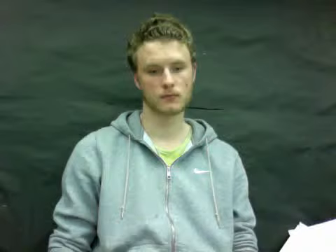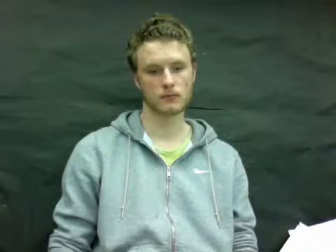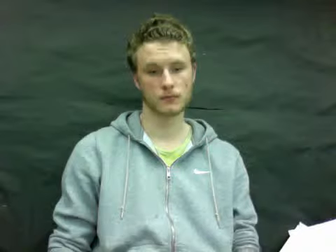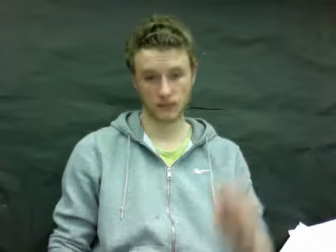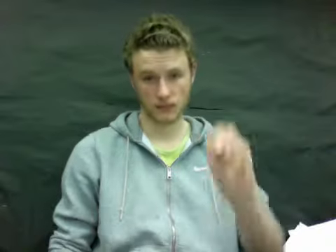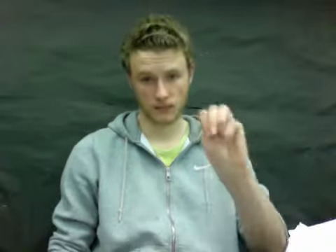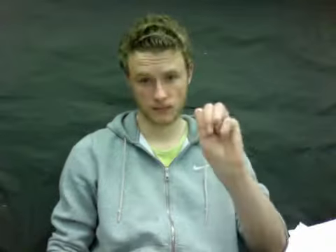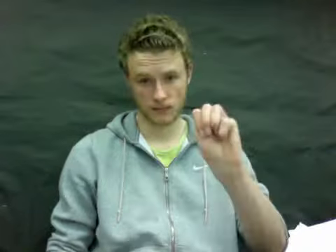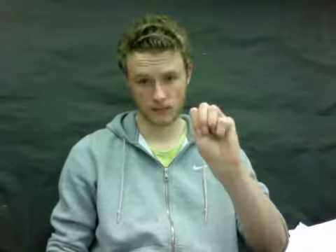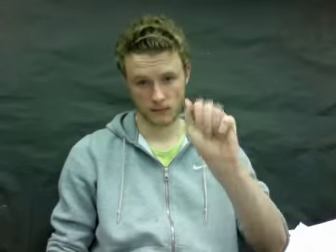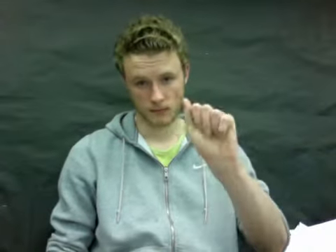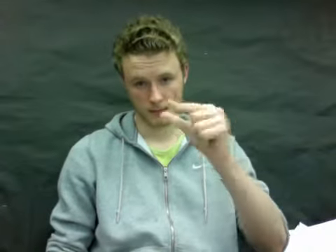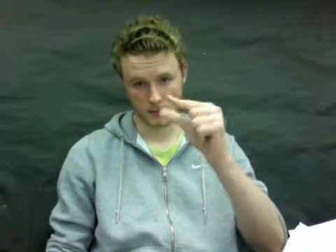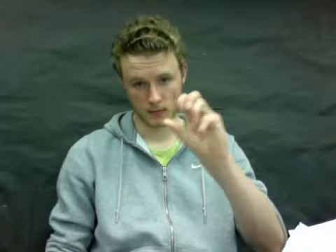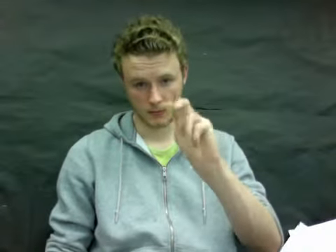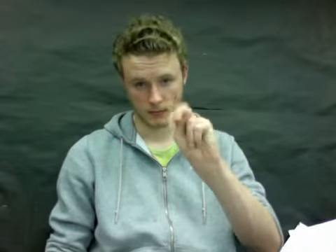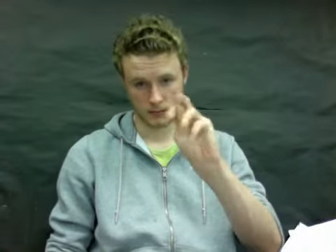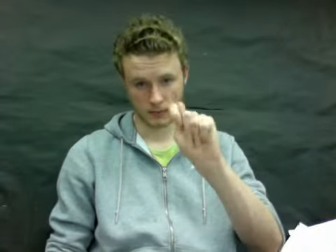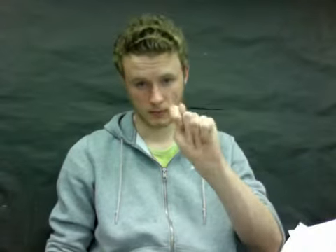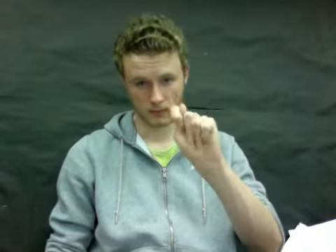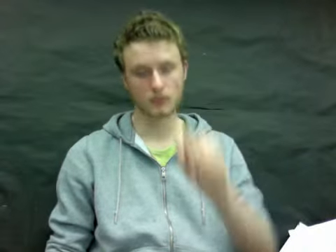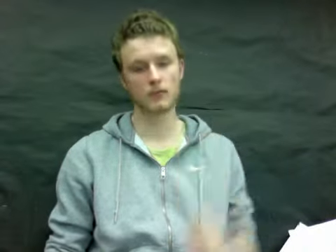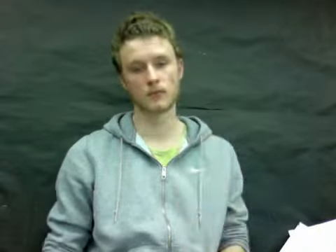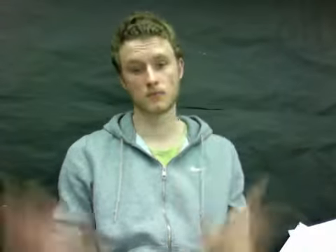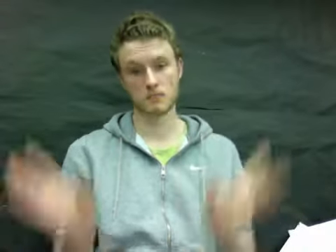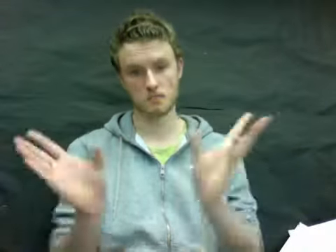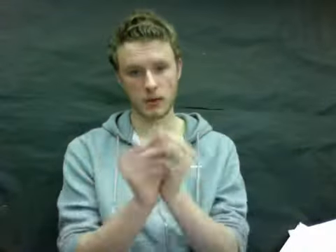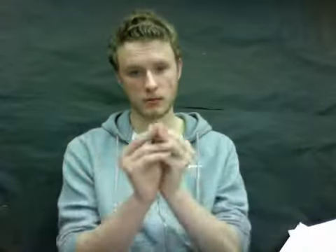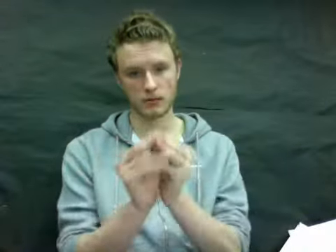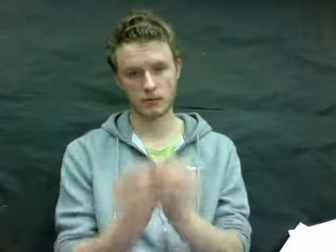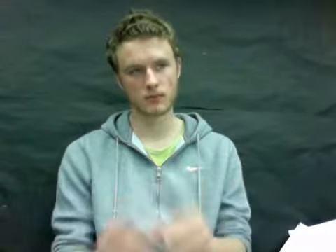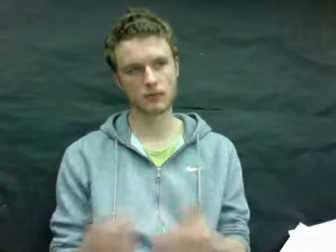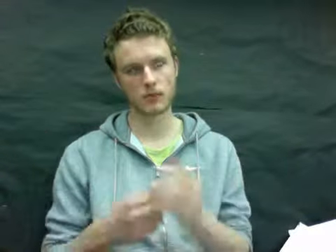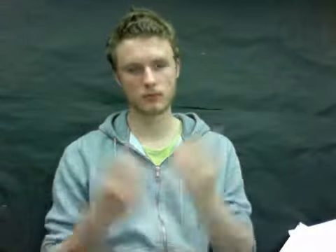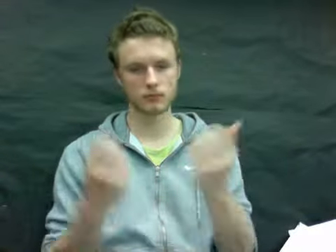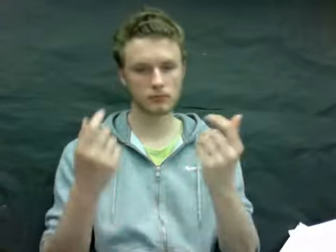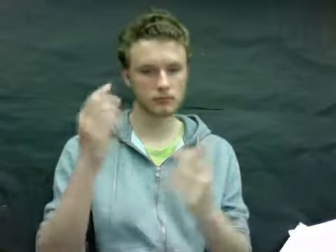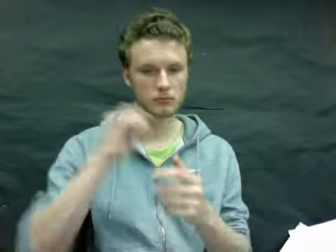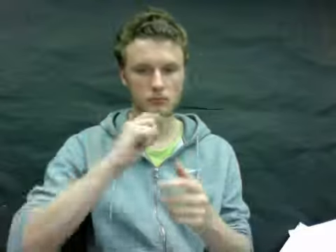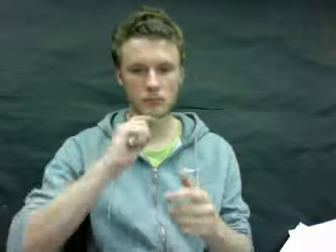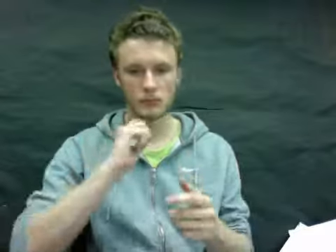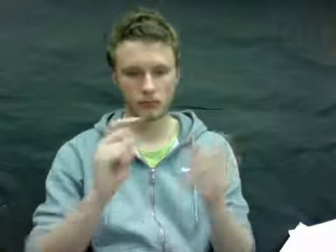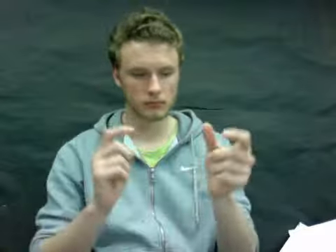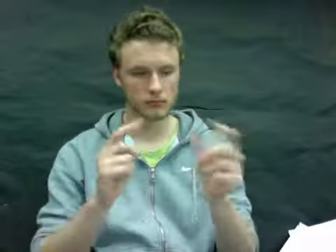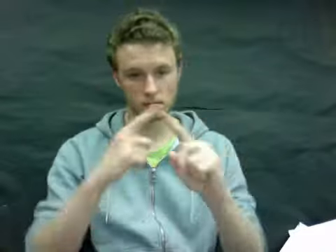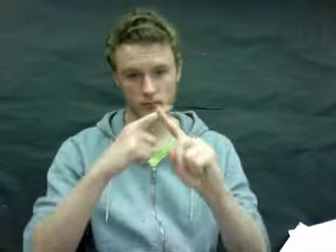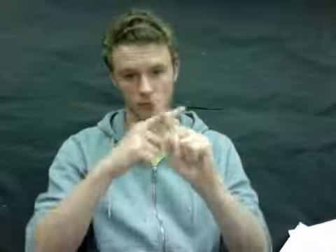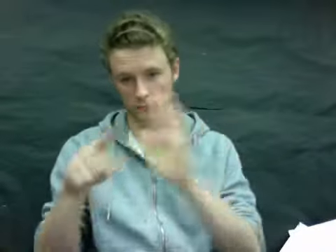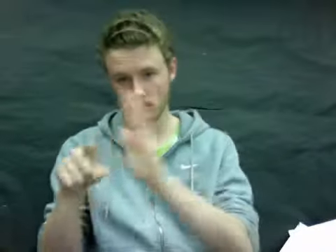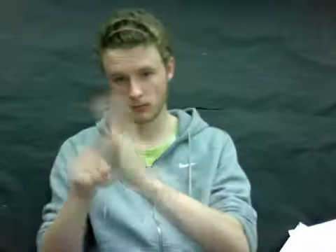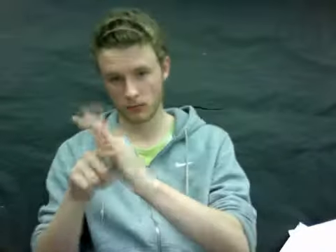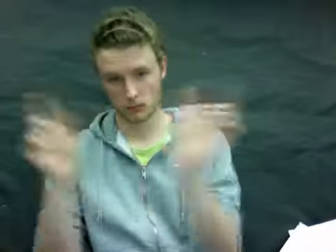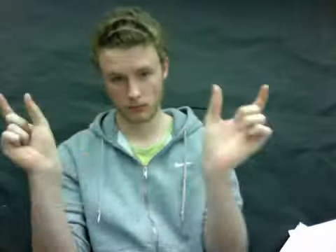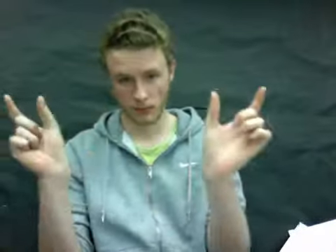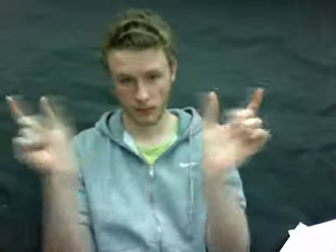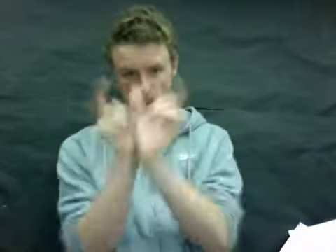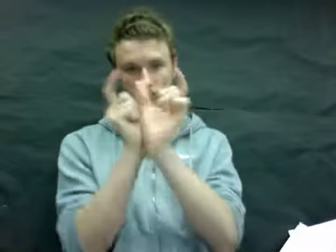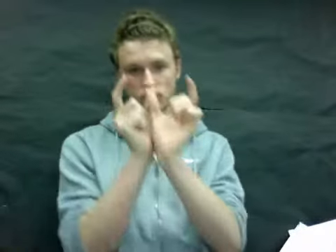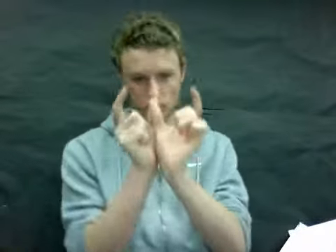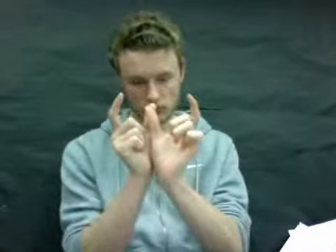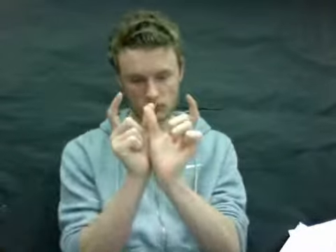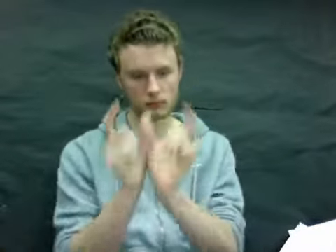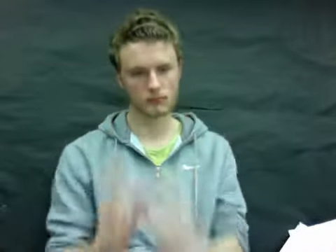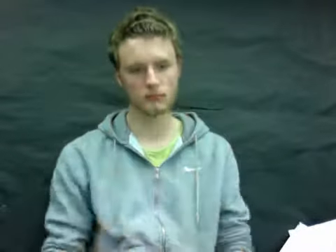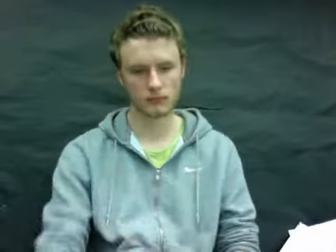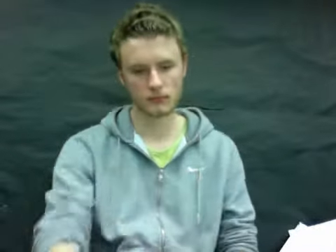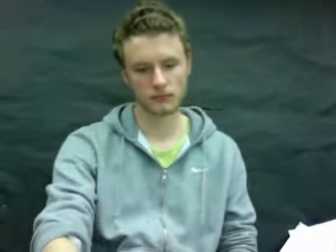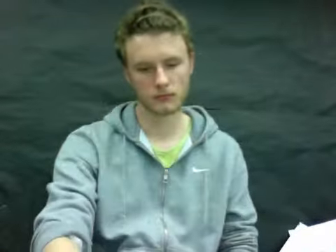magnt